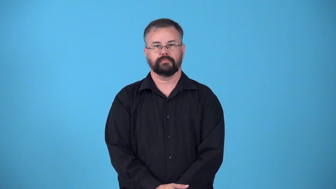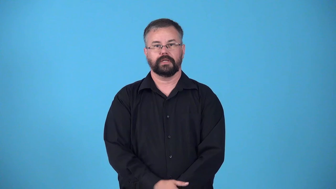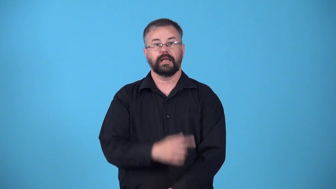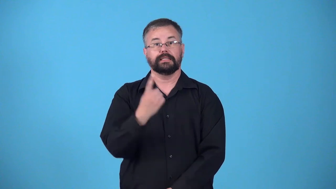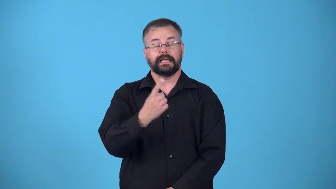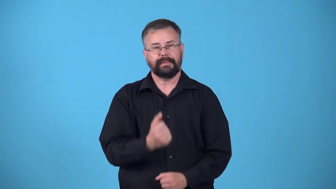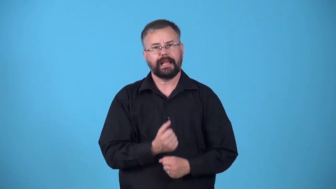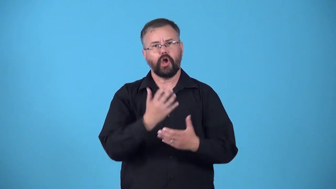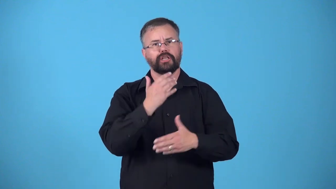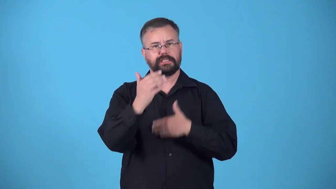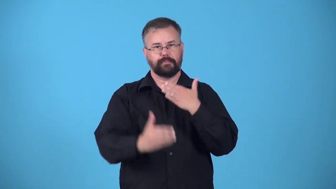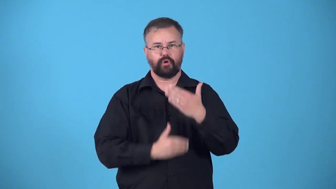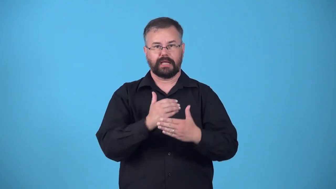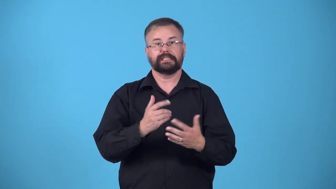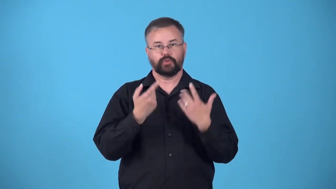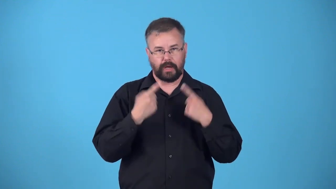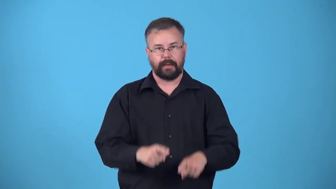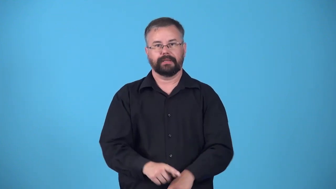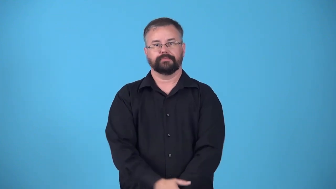engine,catalyst,agent